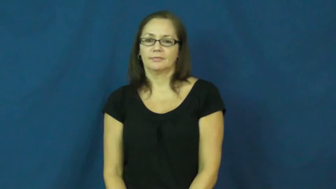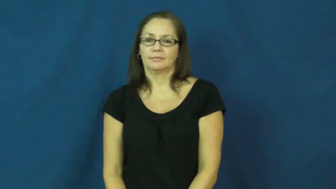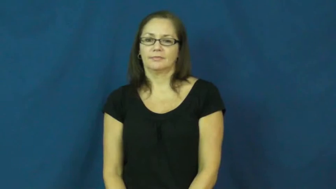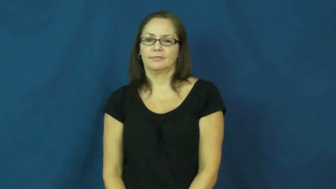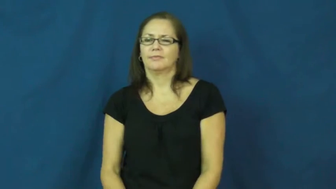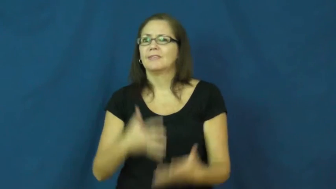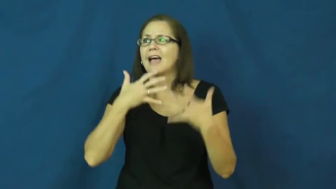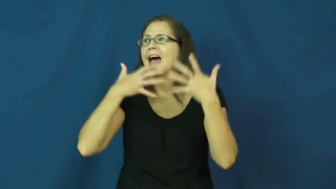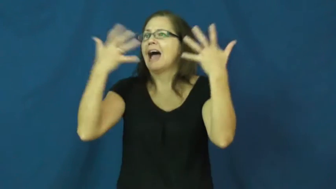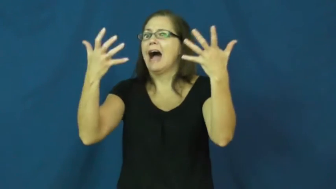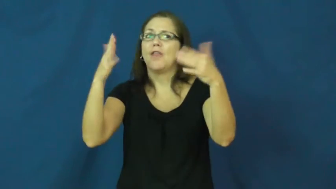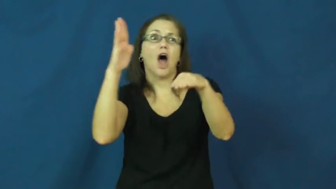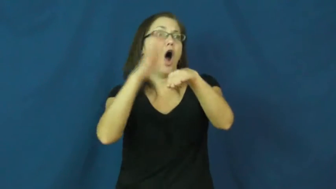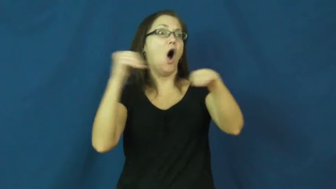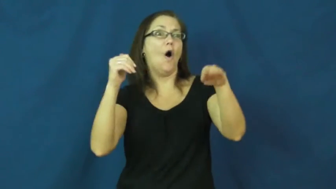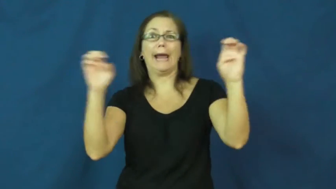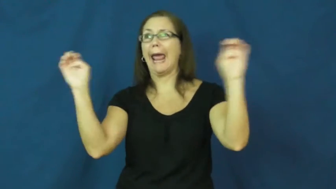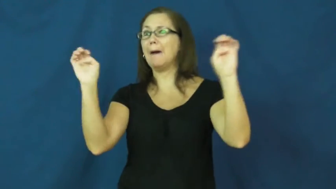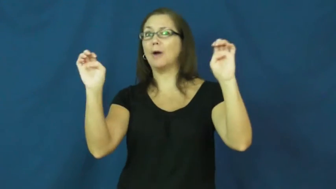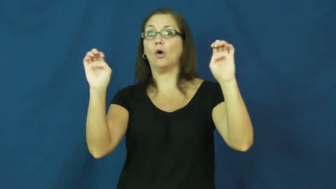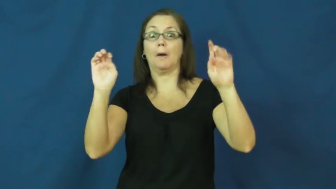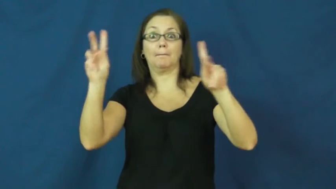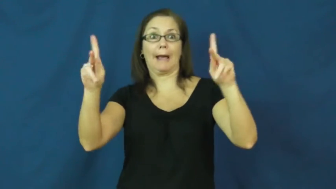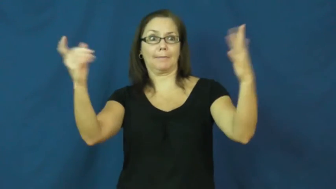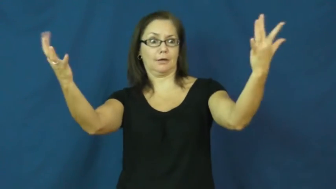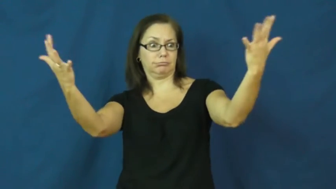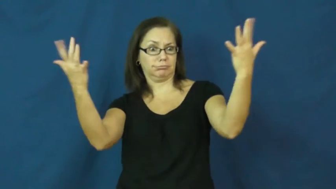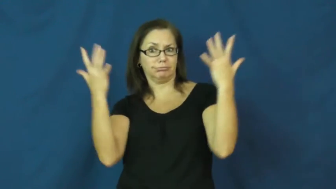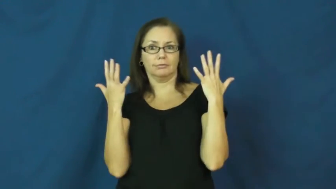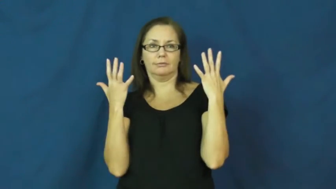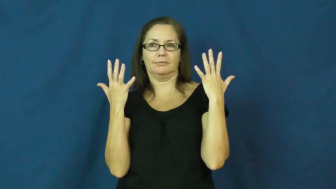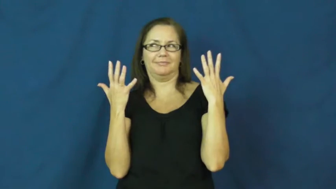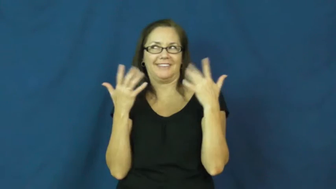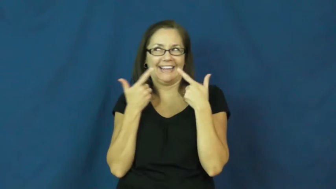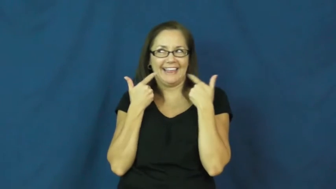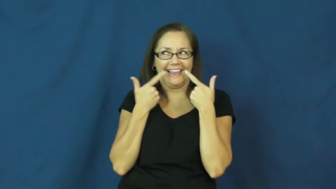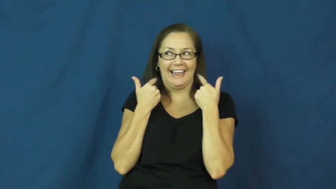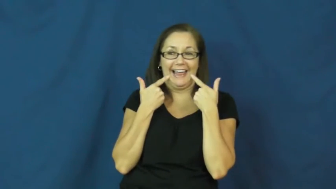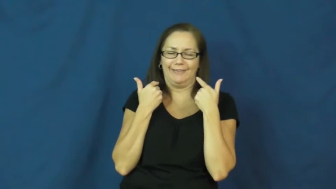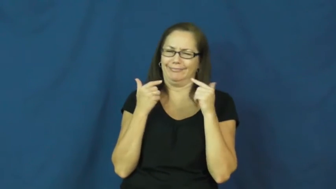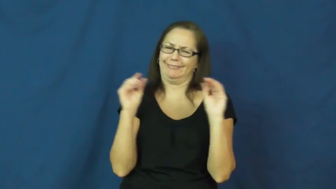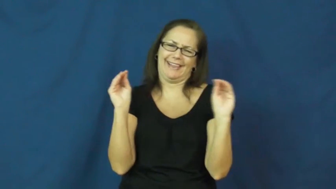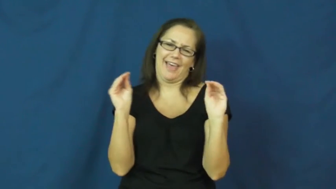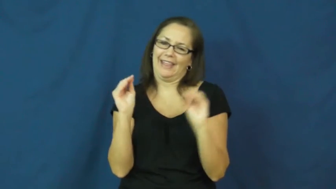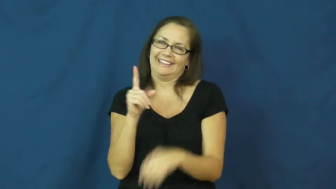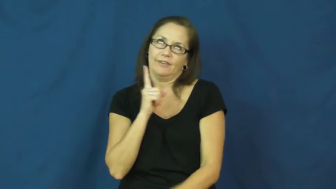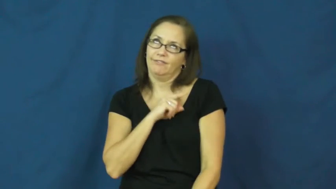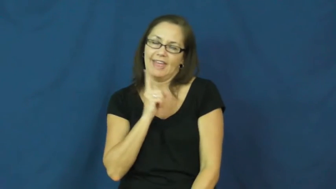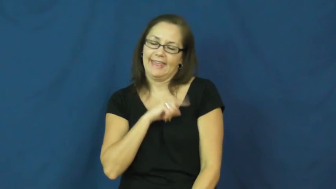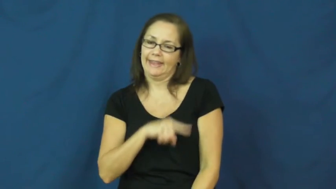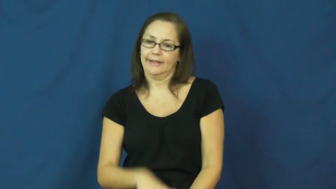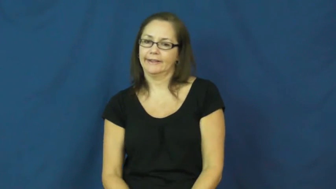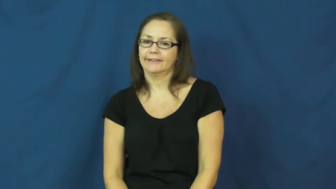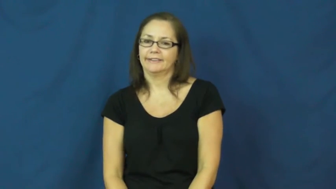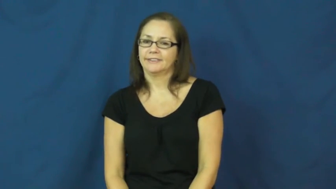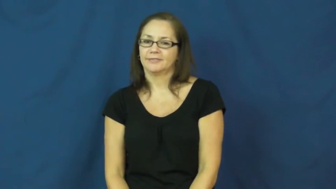cry wolf